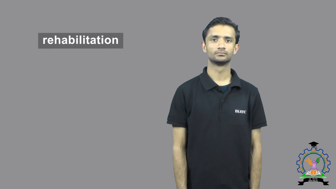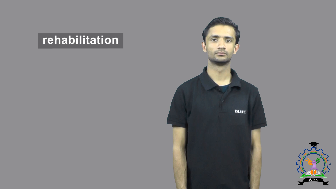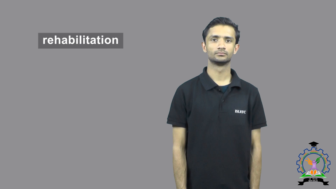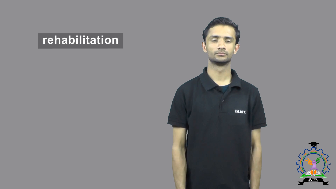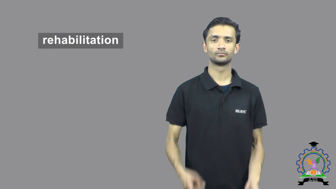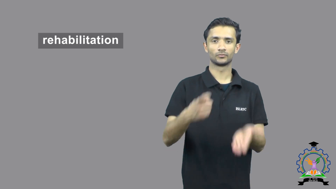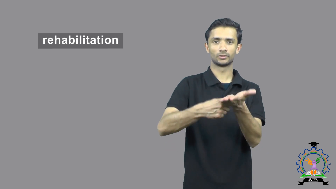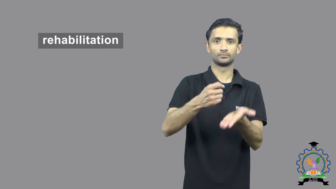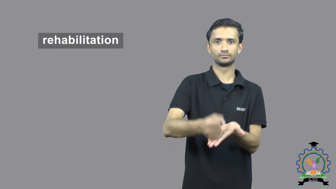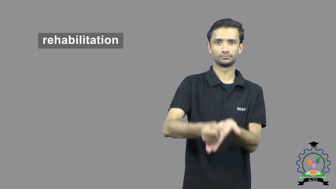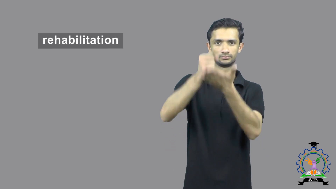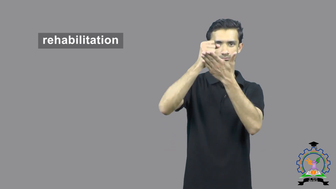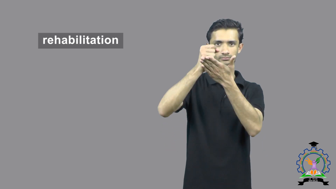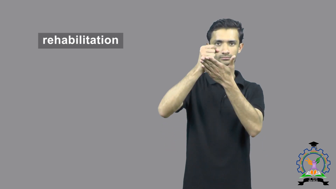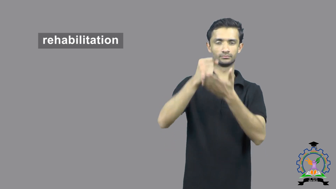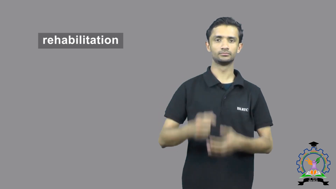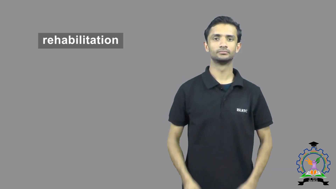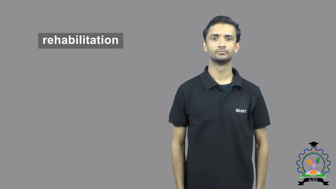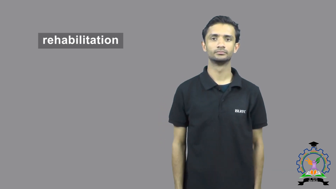rehabilitation